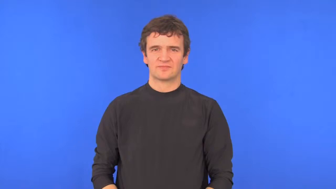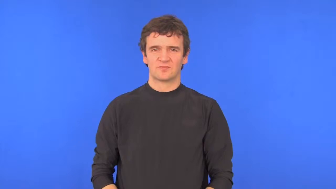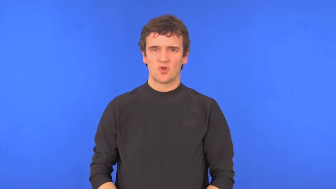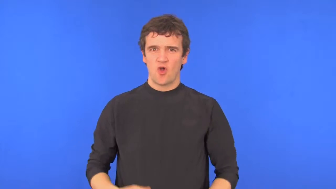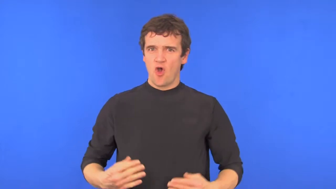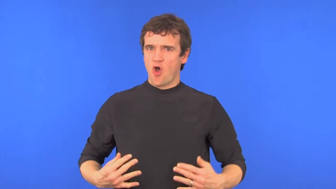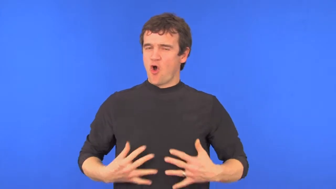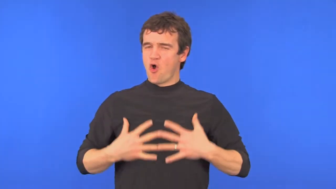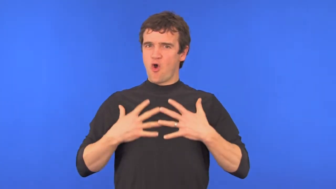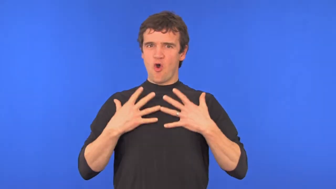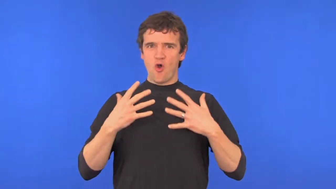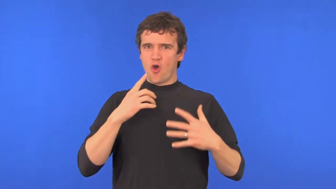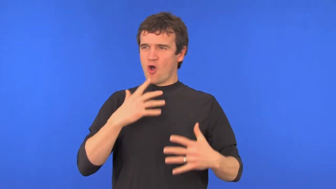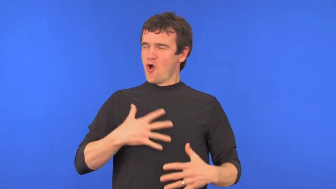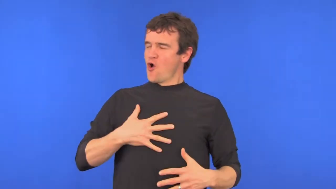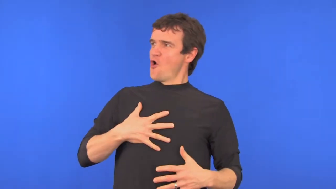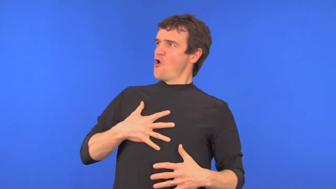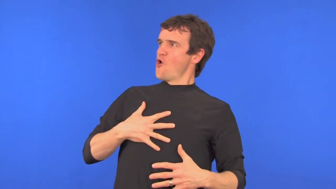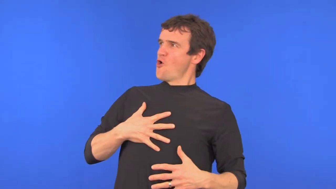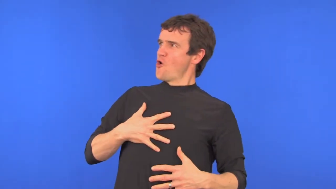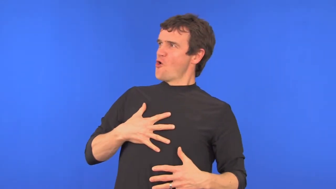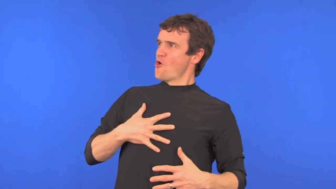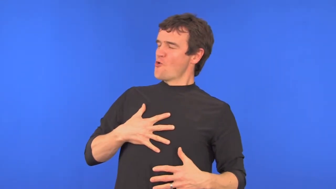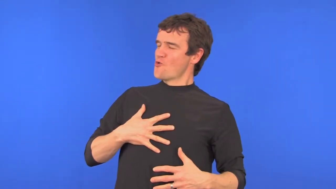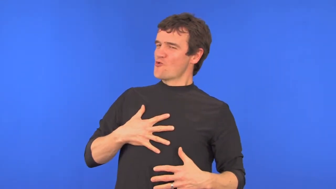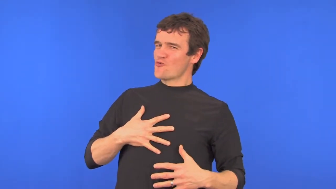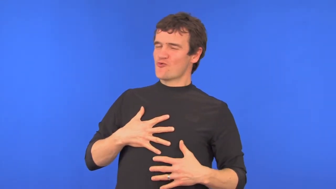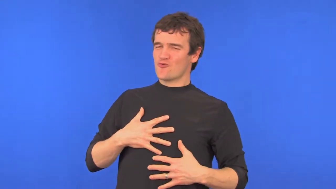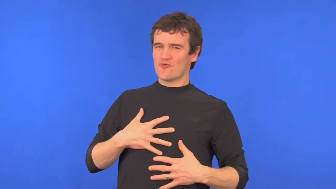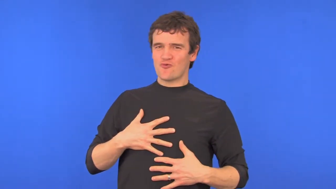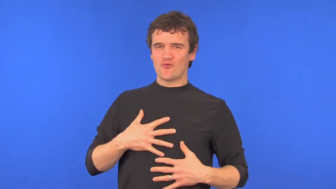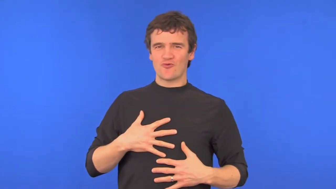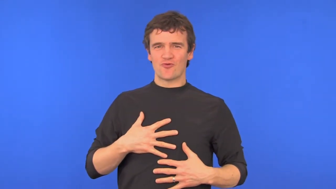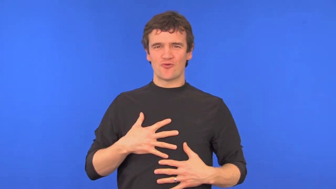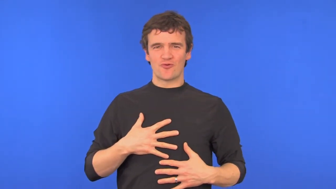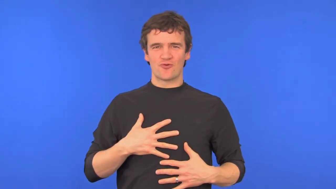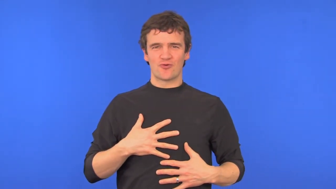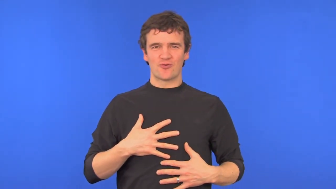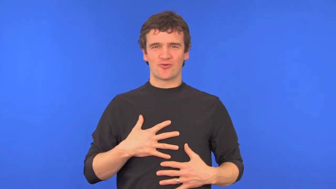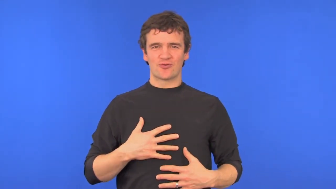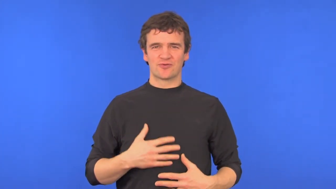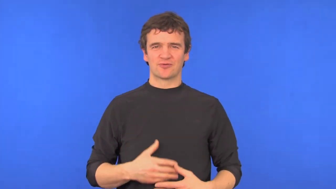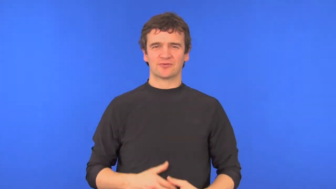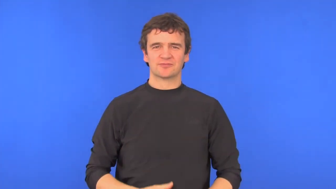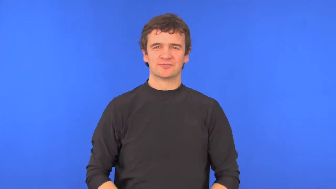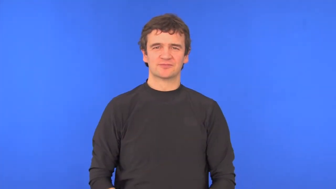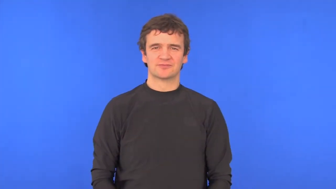TREAT